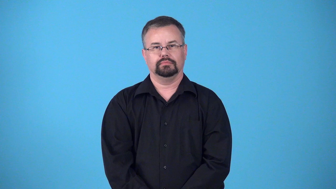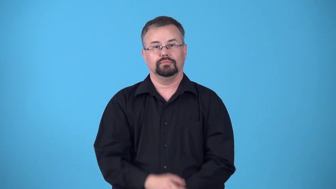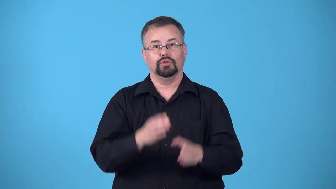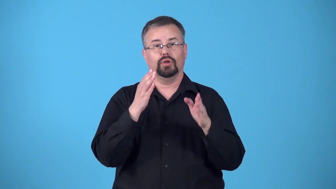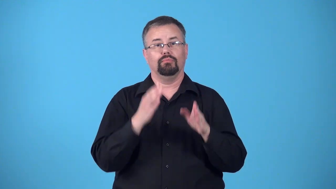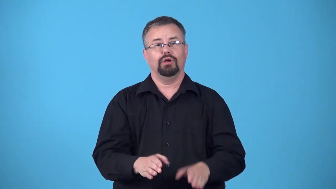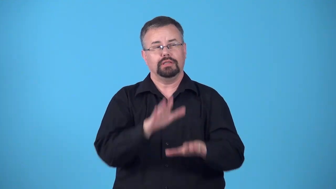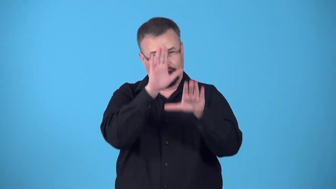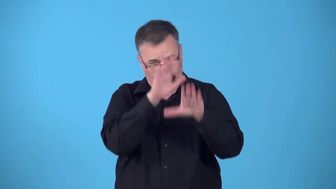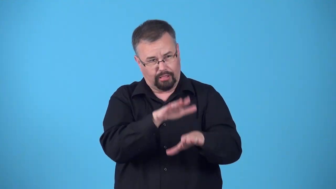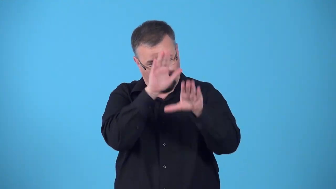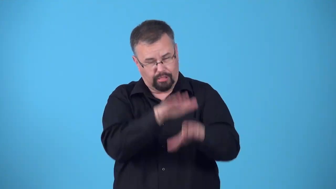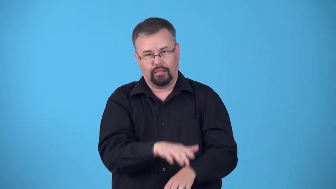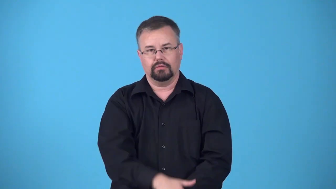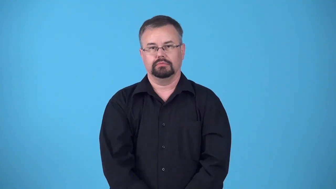keep on a short leash